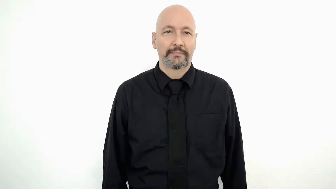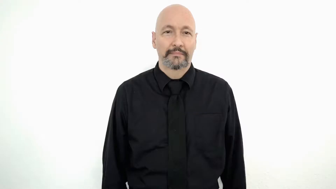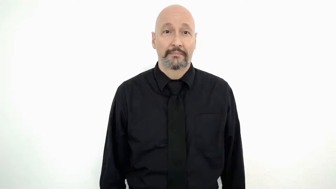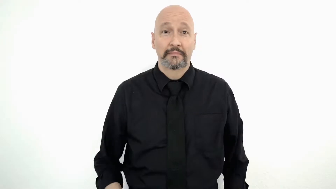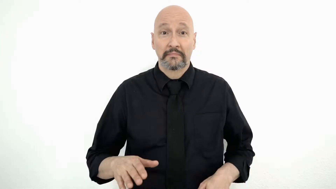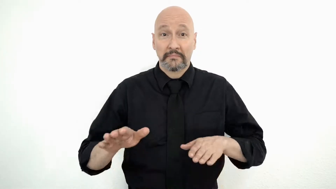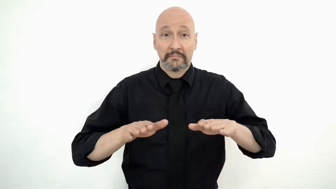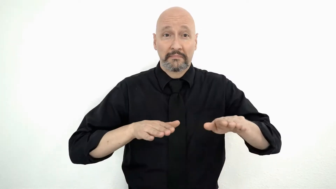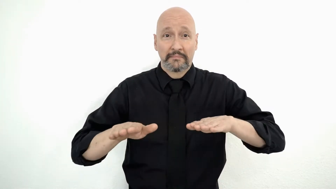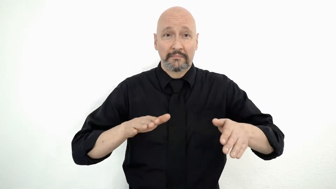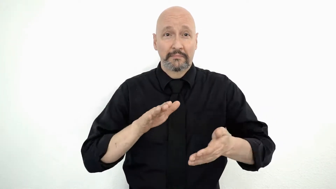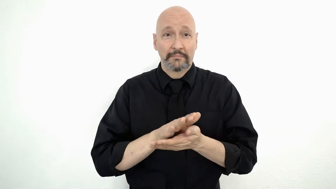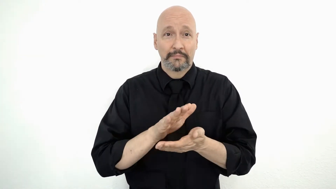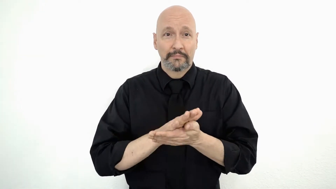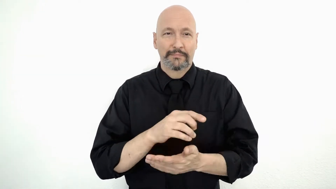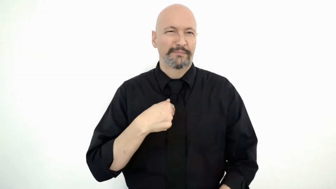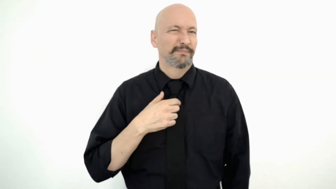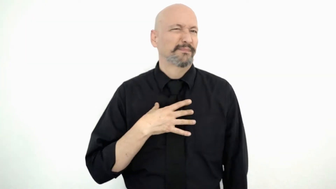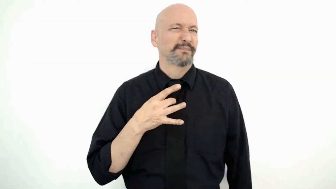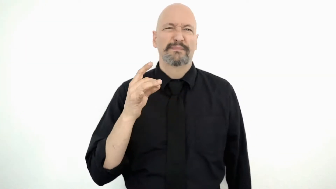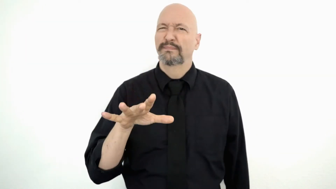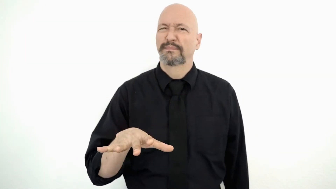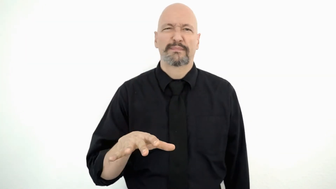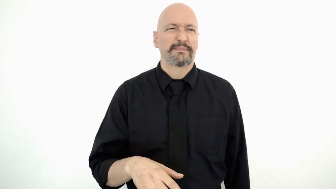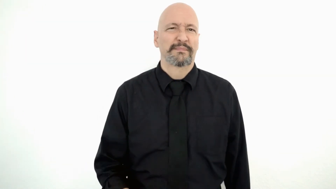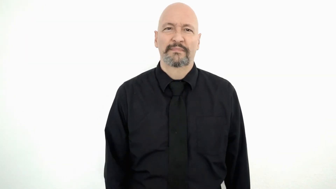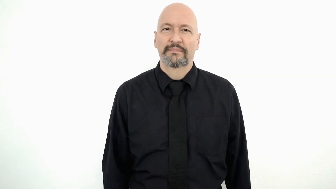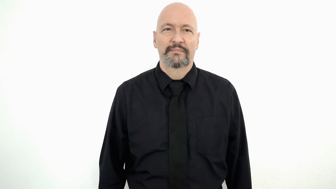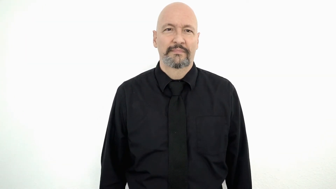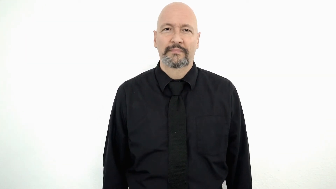WALK SCHOOL? I/ME DON'T-LIKE